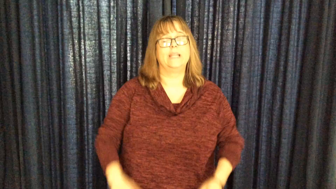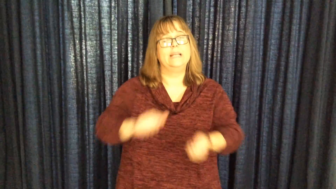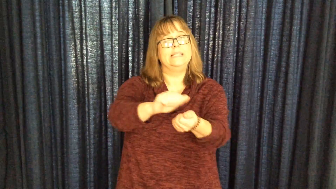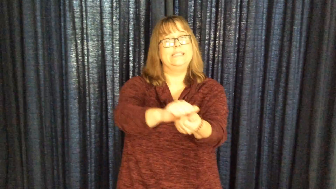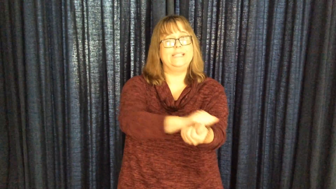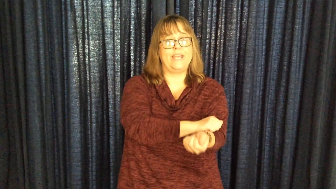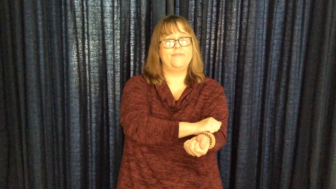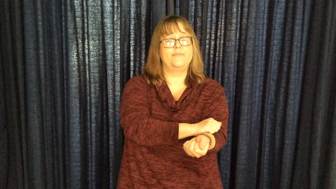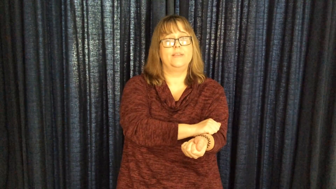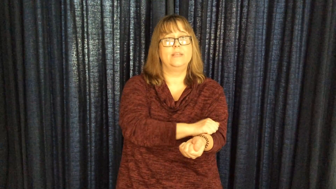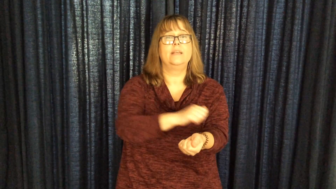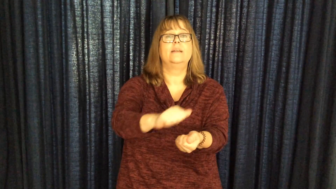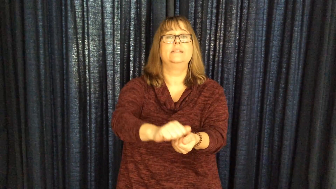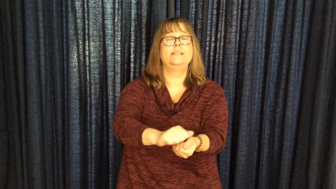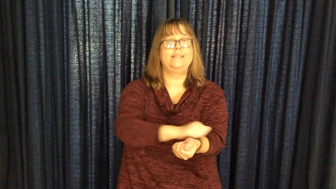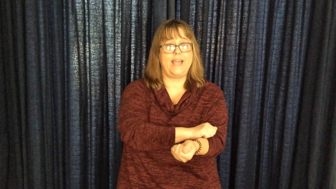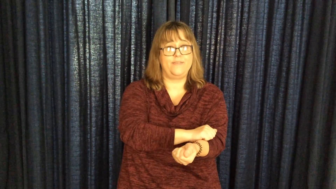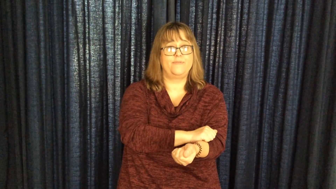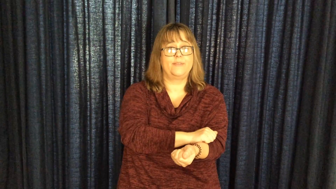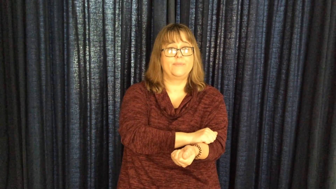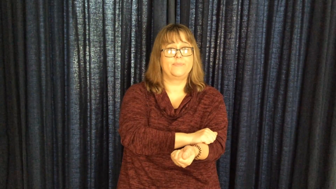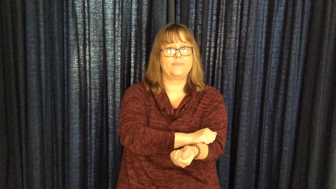Safe